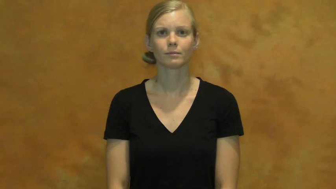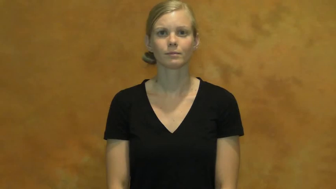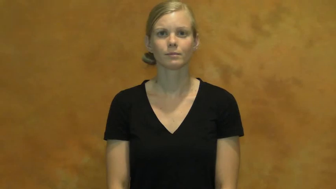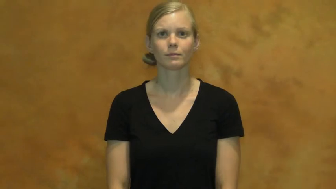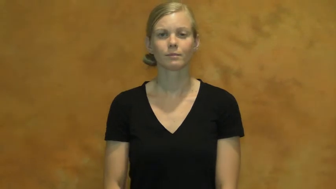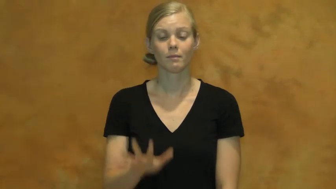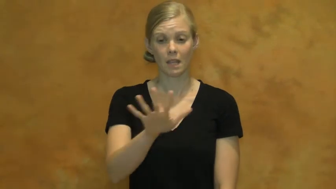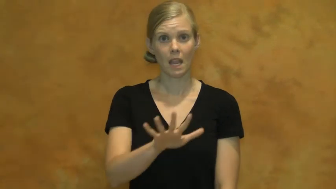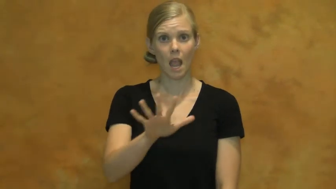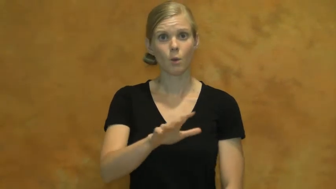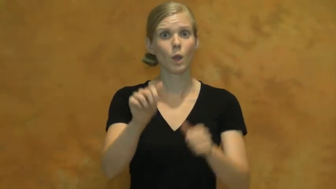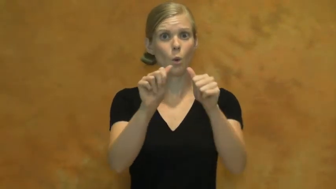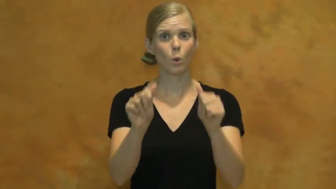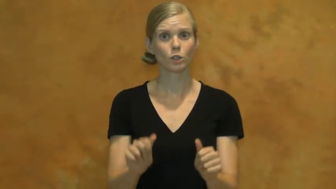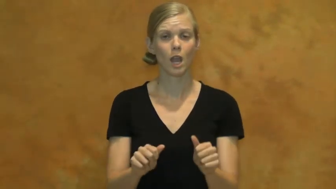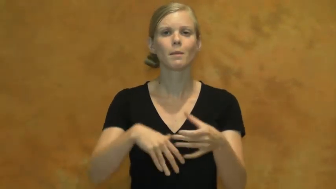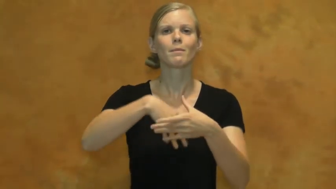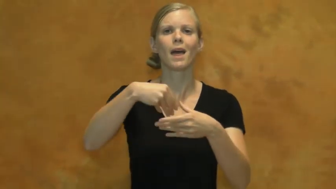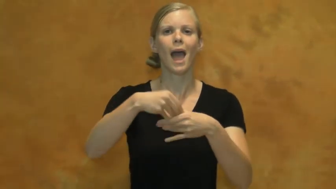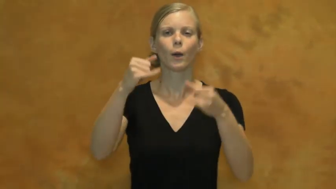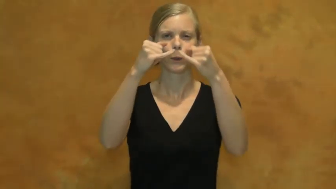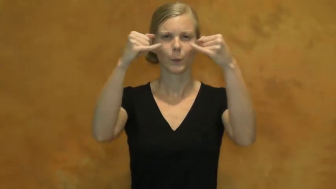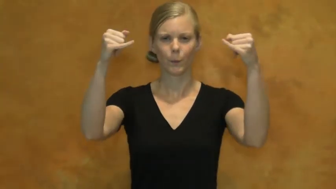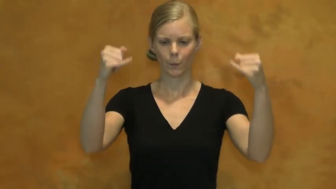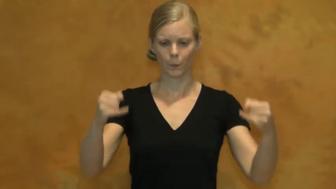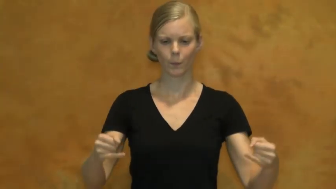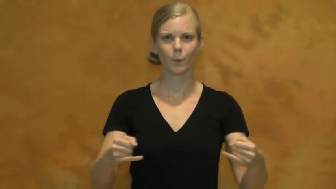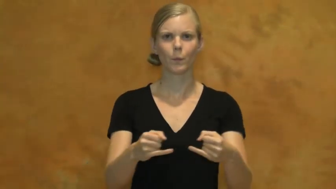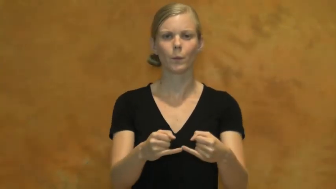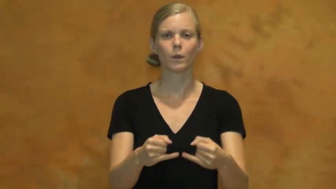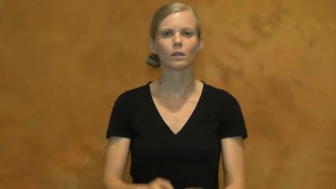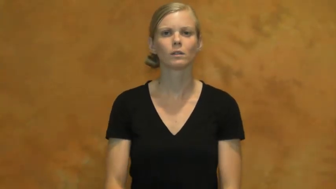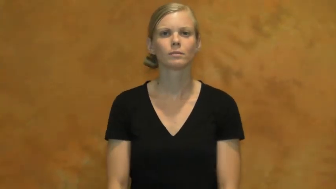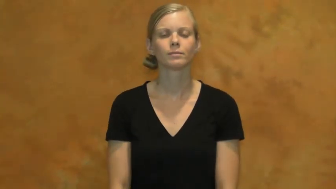perimeter